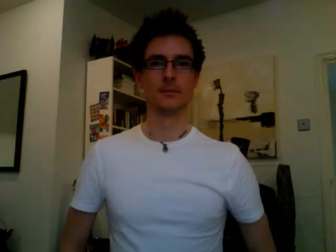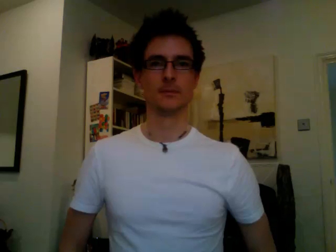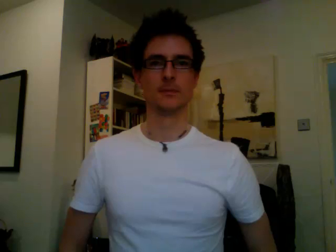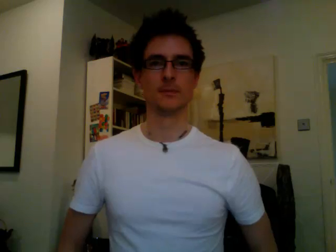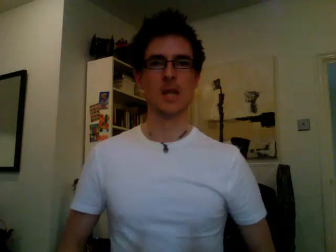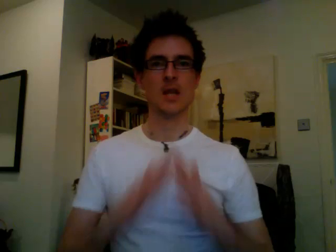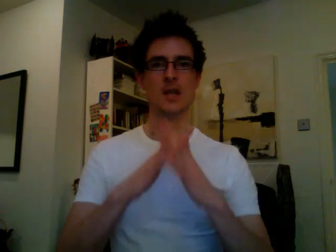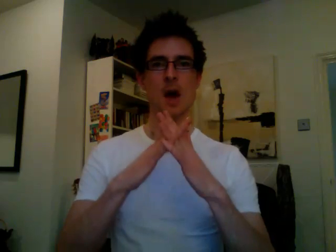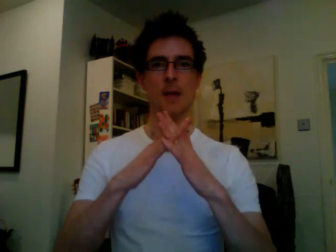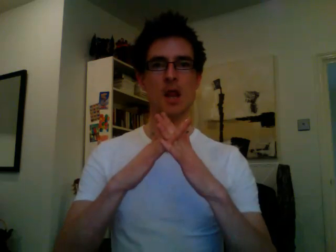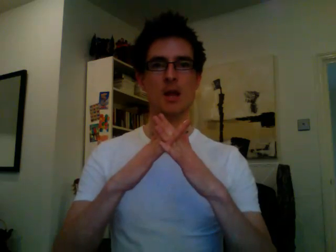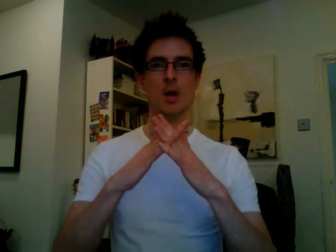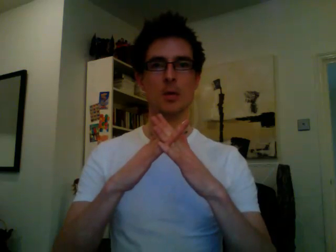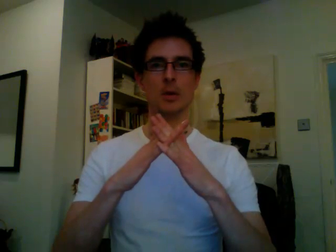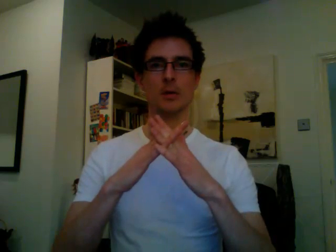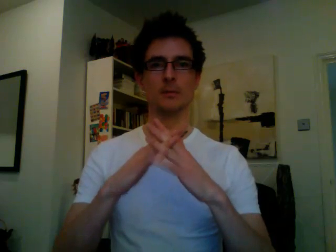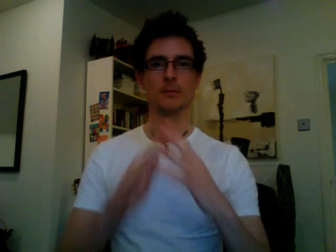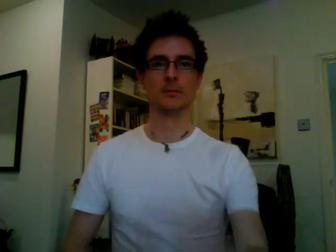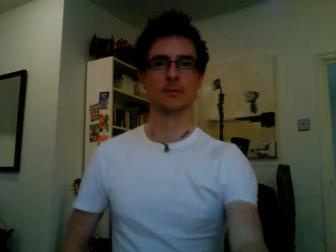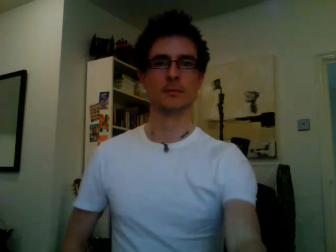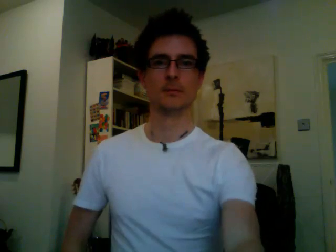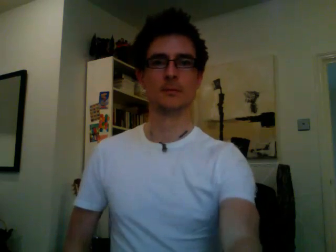W